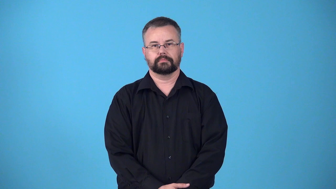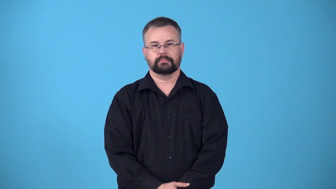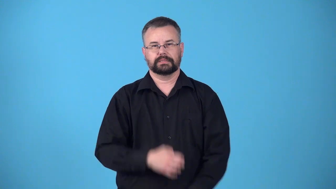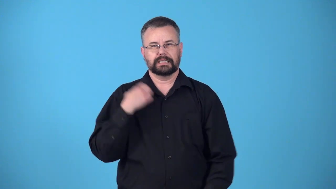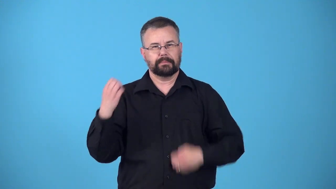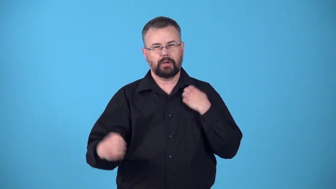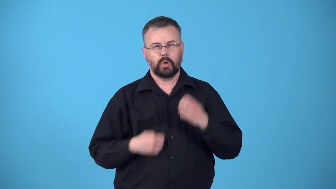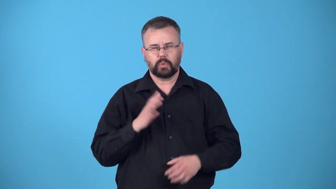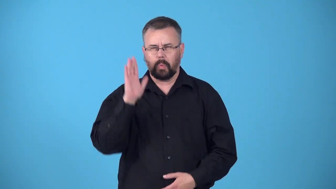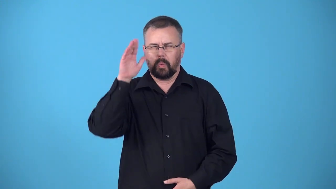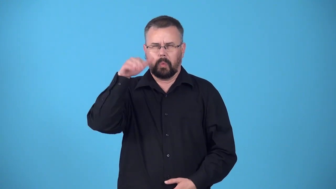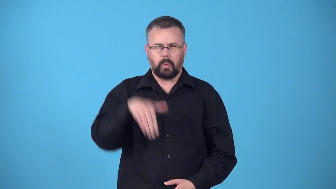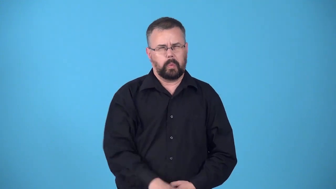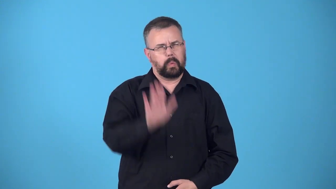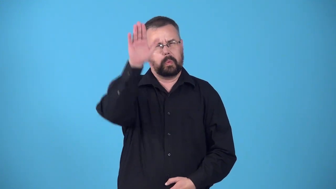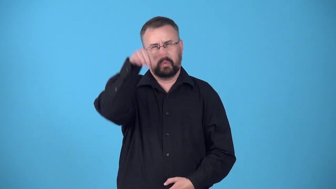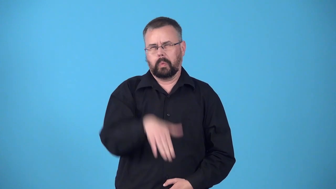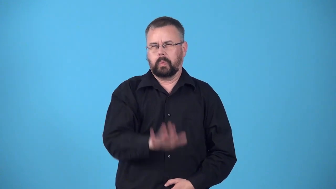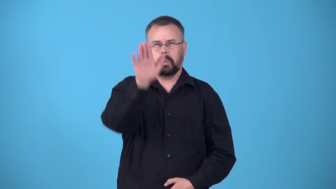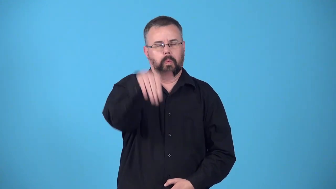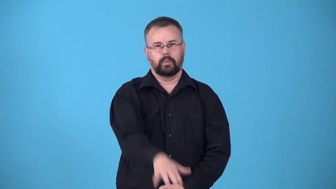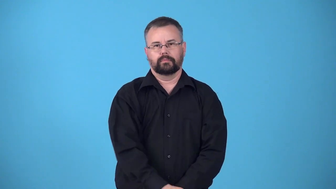emotional roller coaster